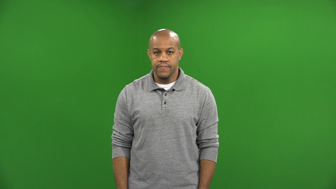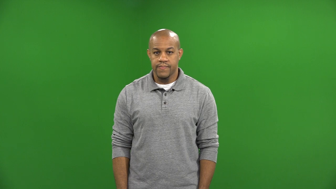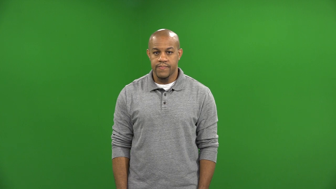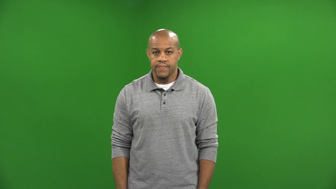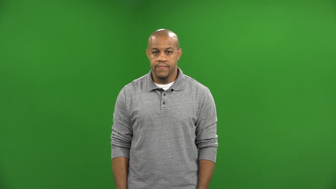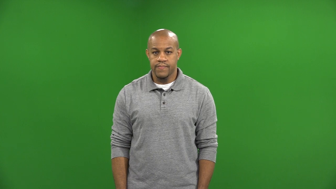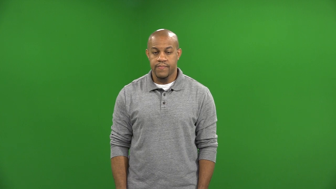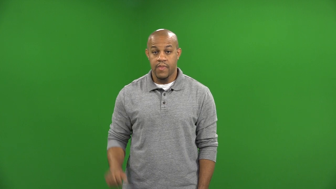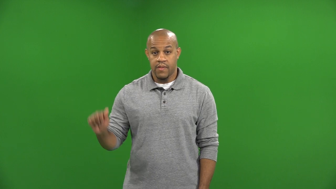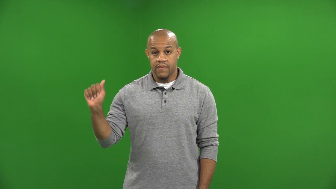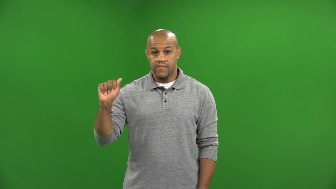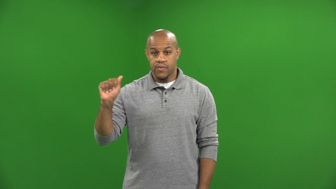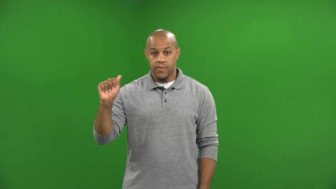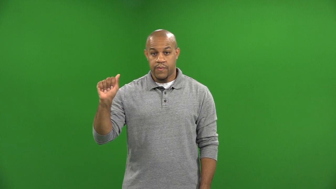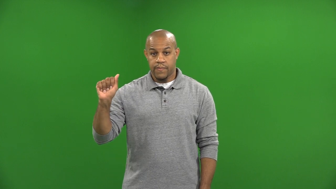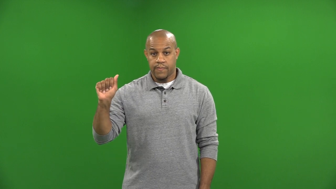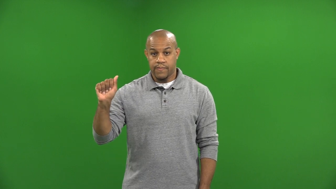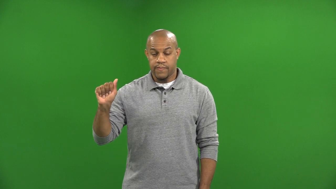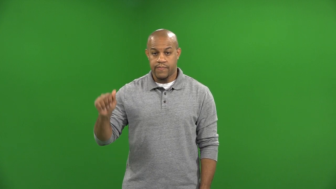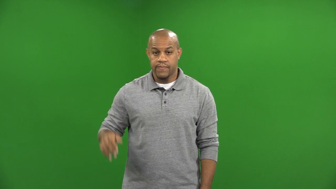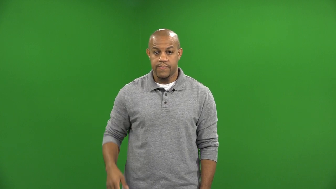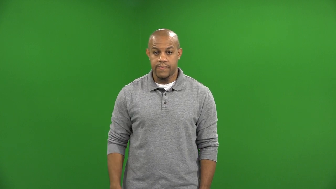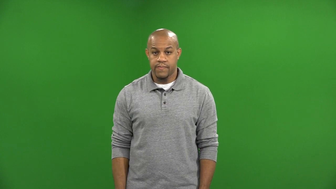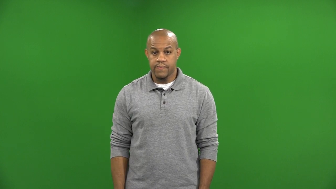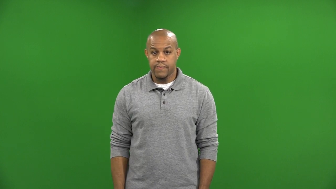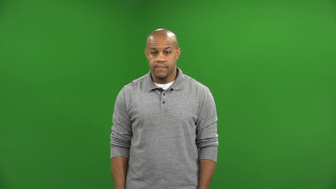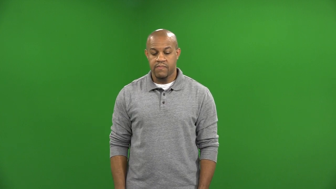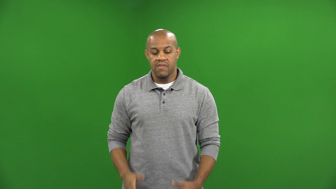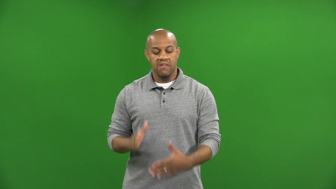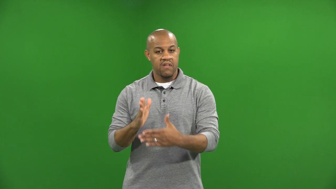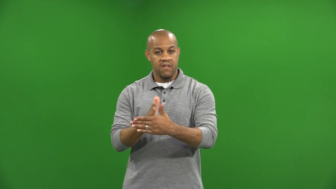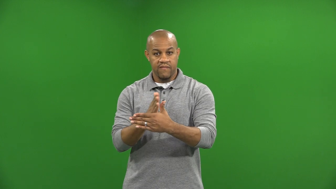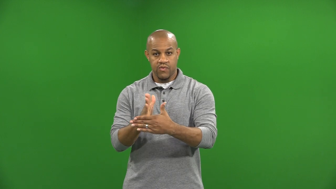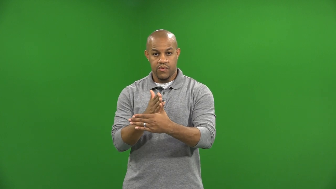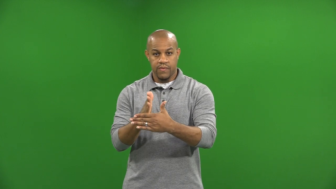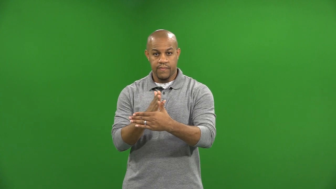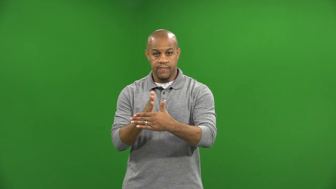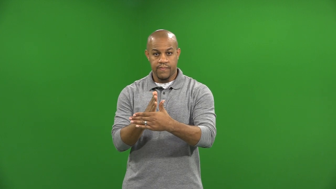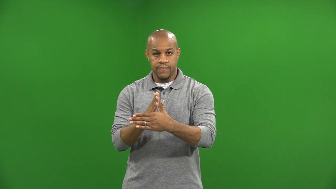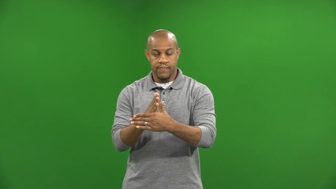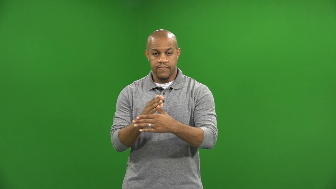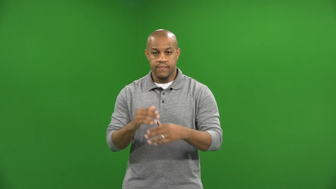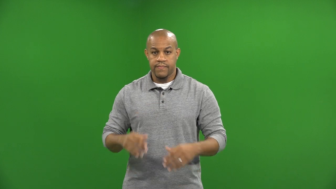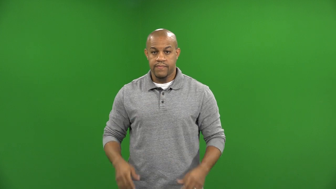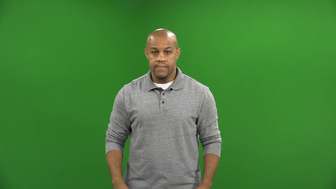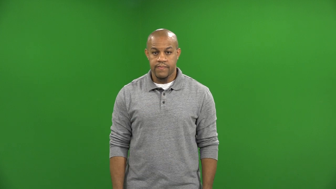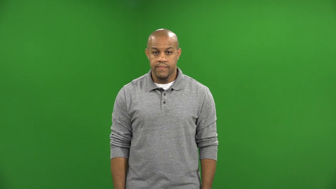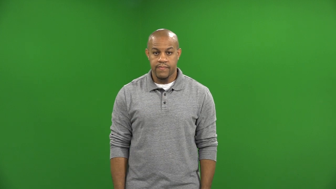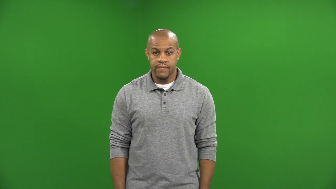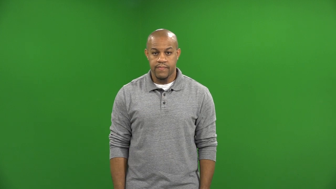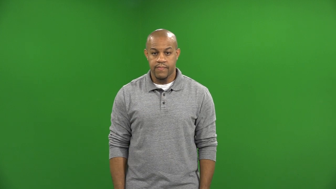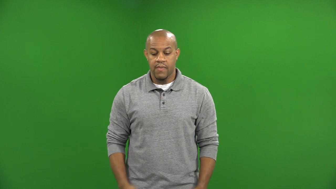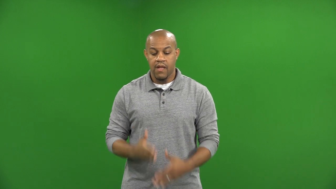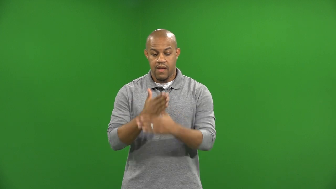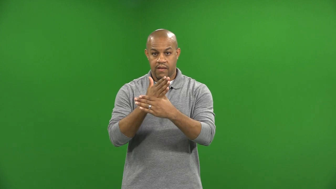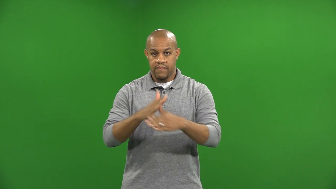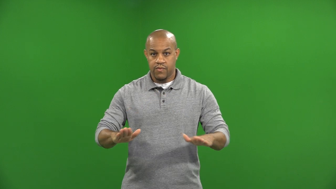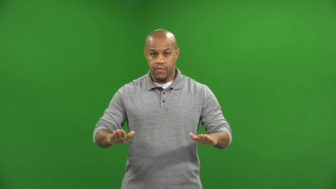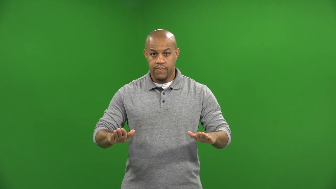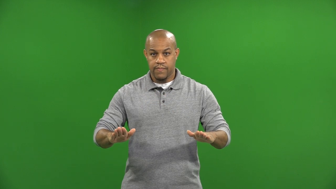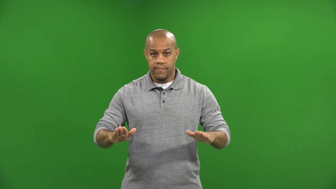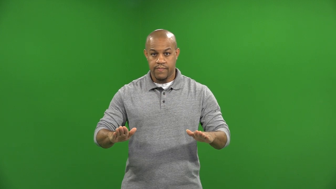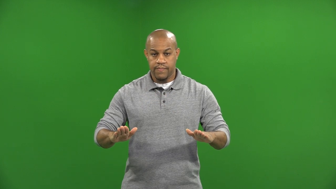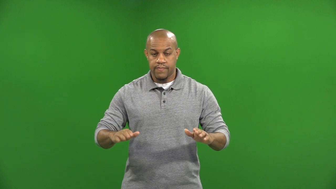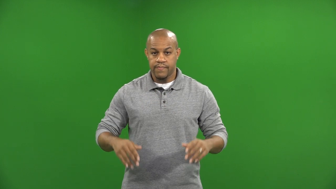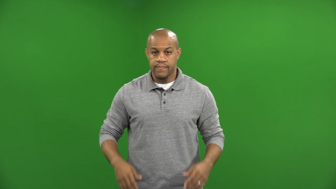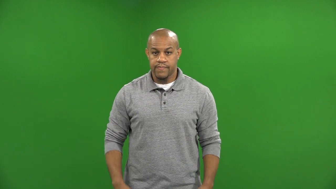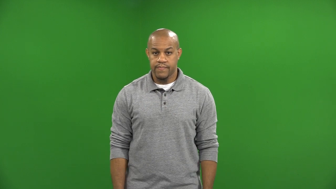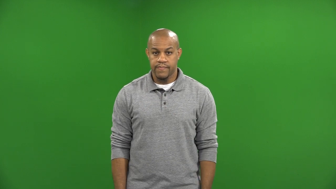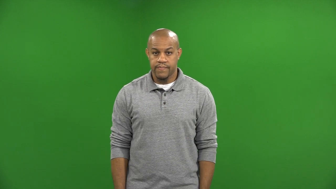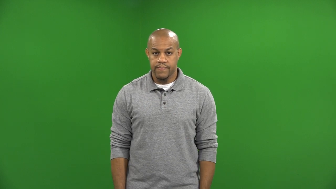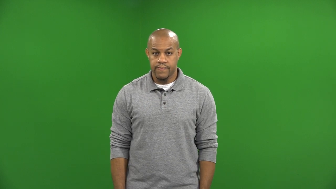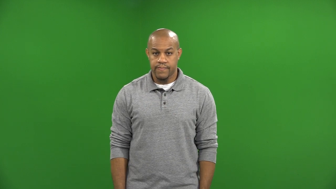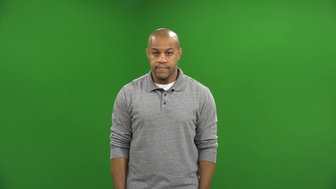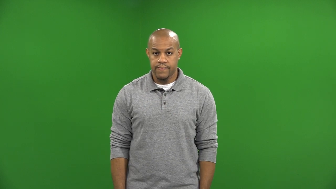Scoring average